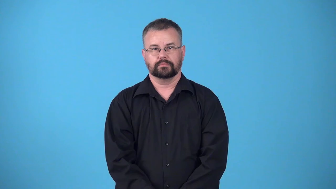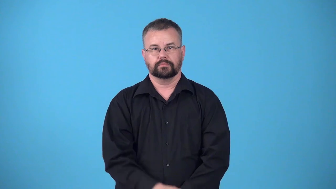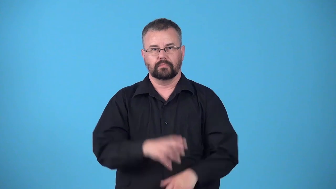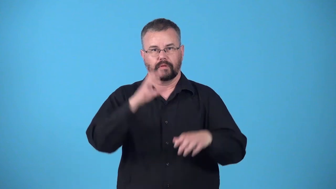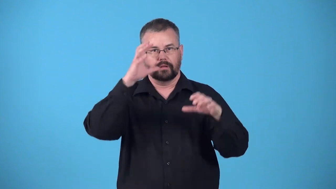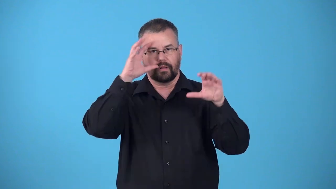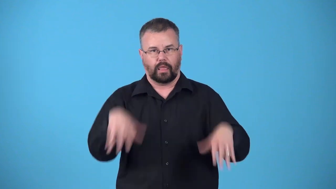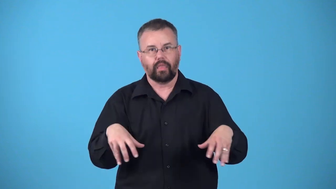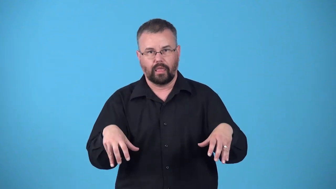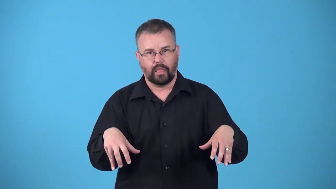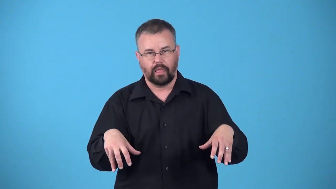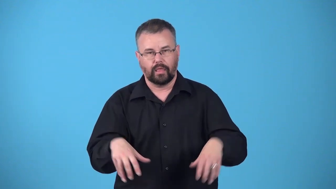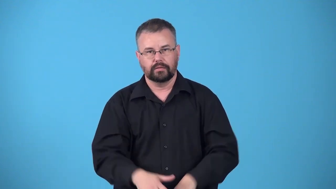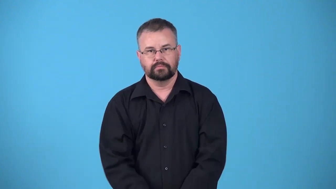blow me down